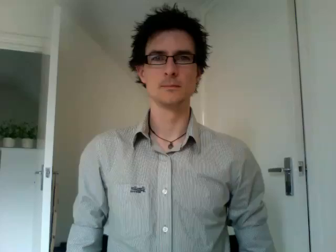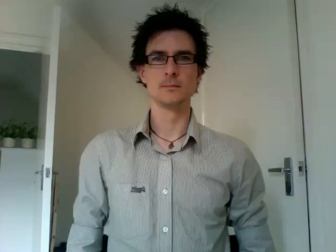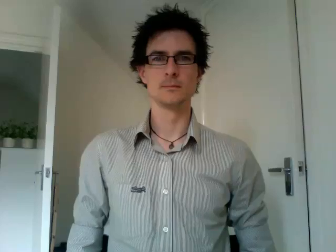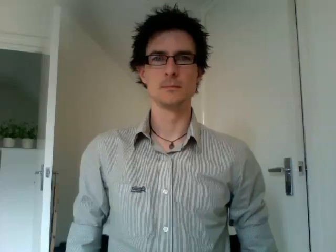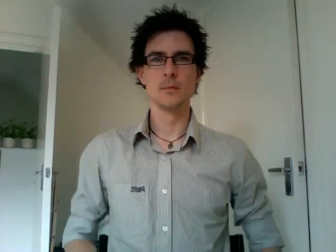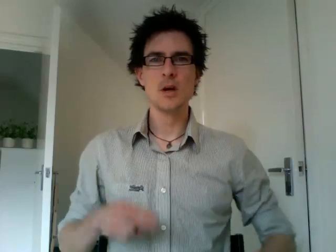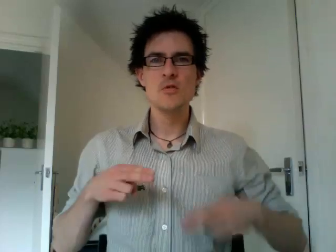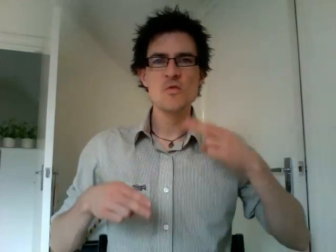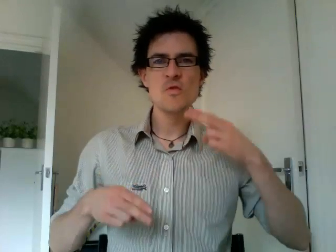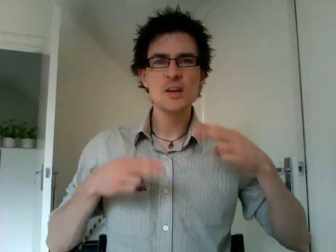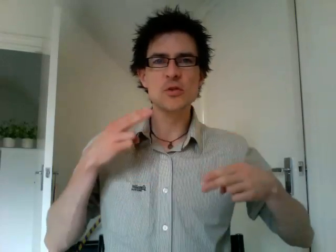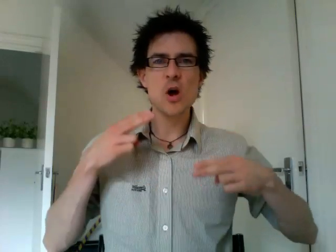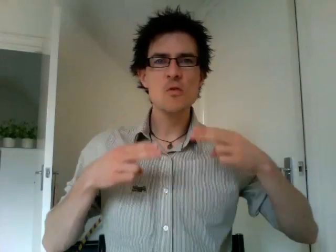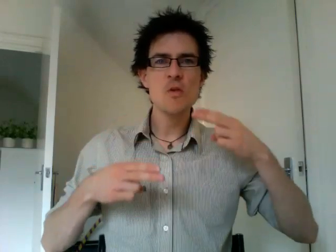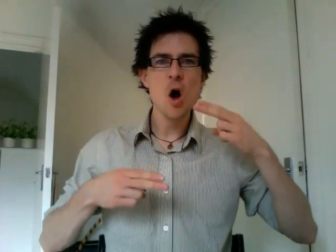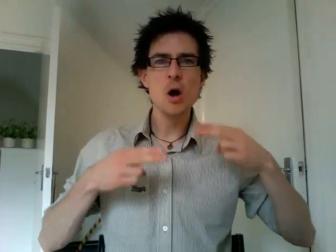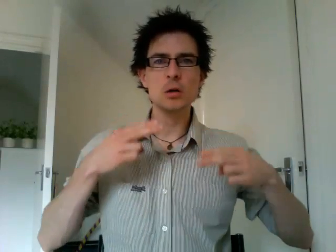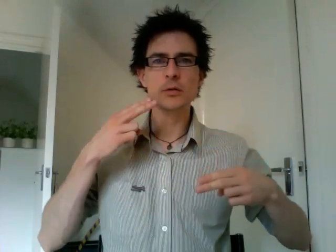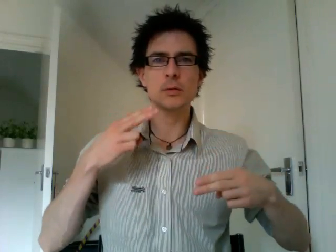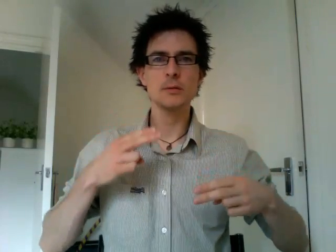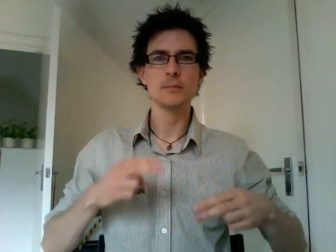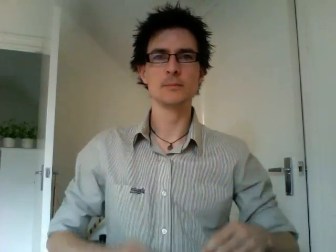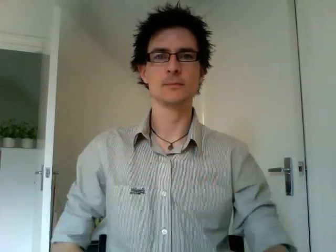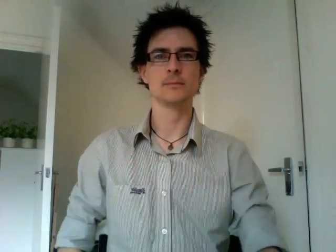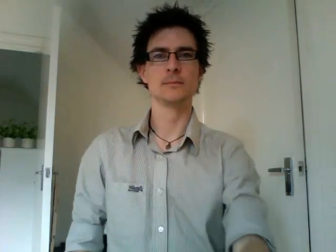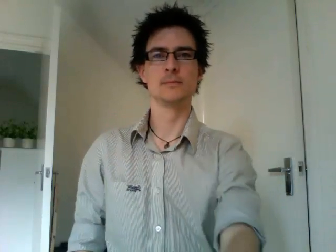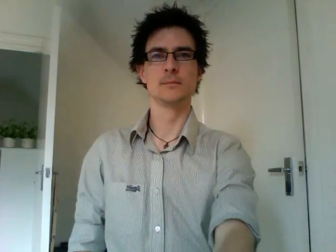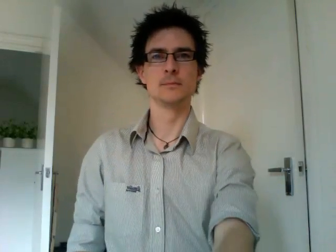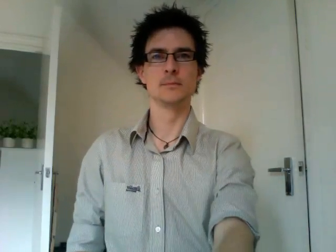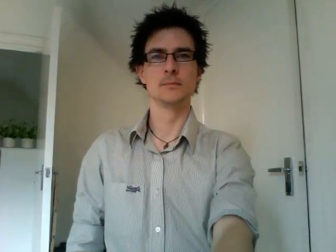restaurant